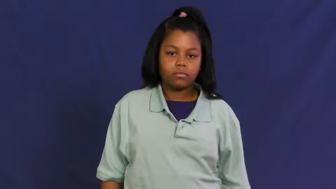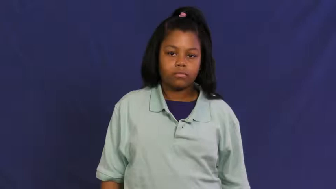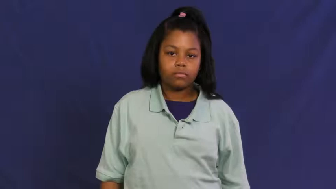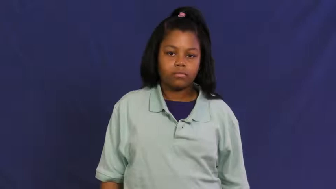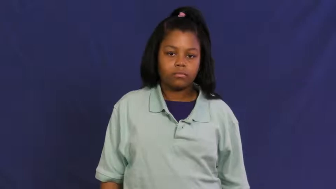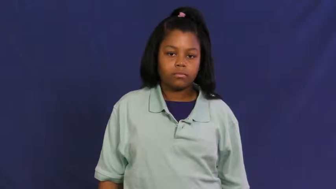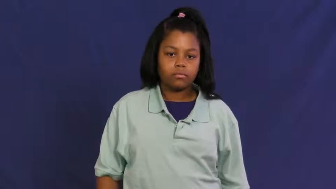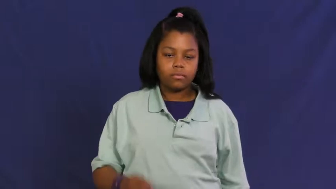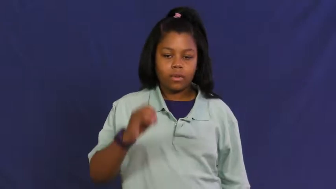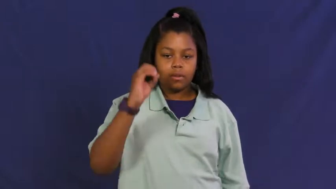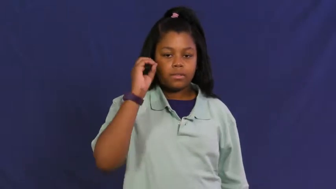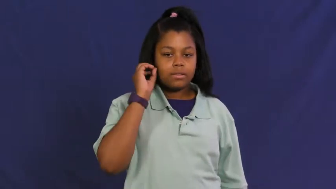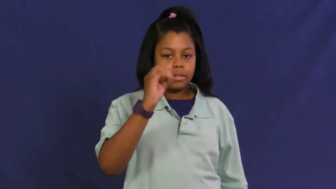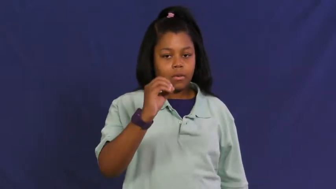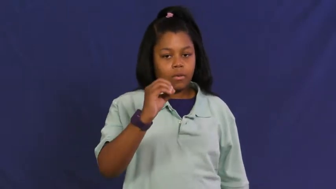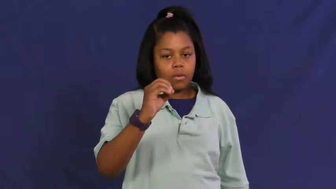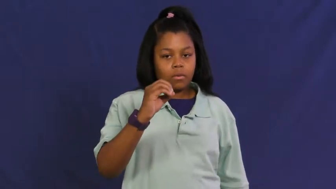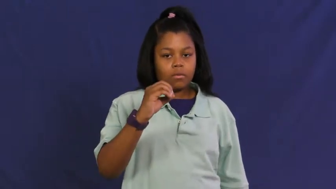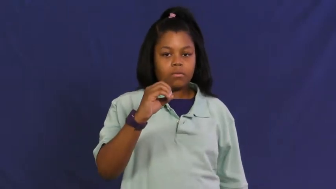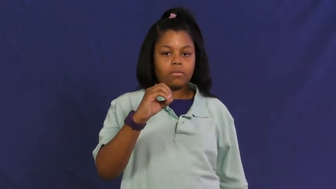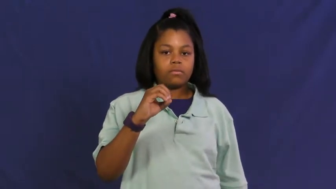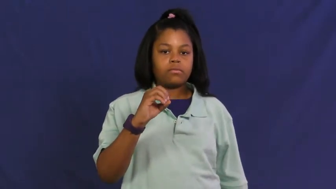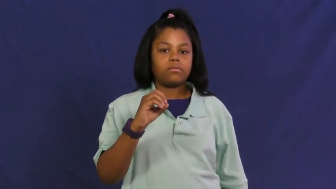zero,nil